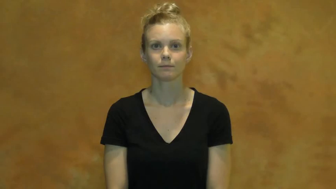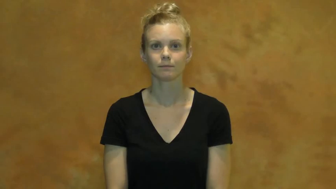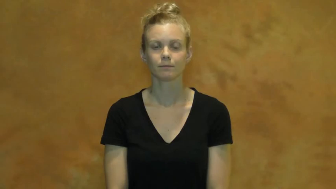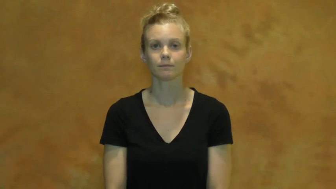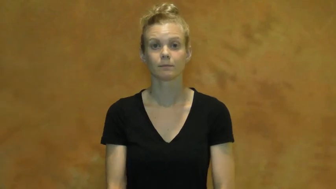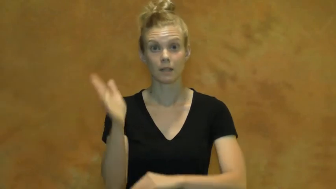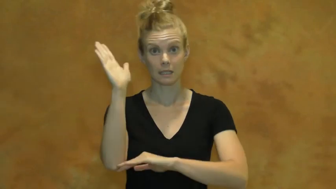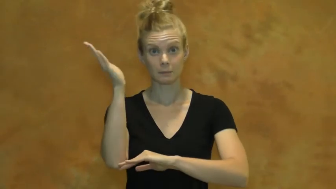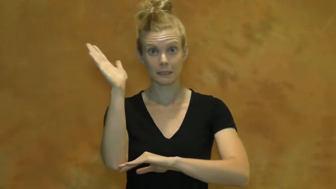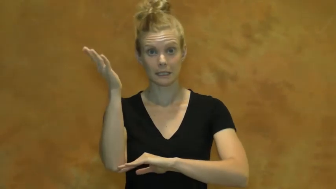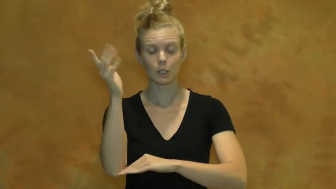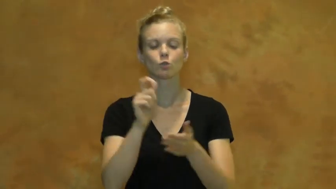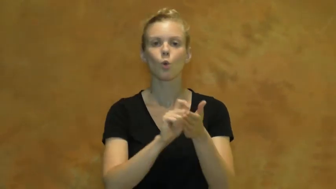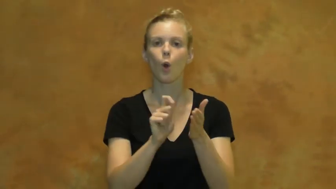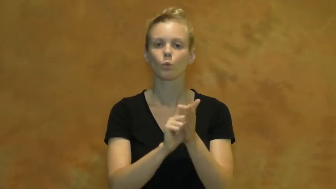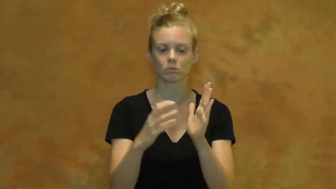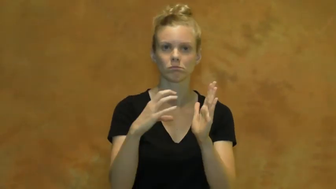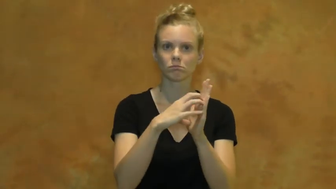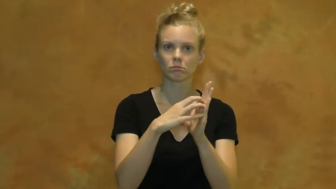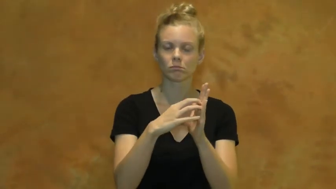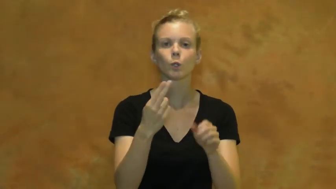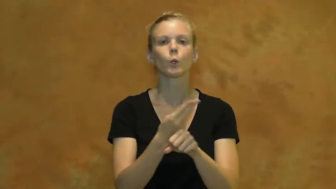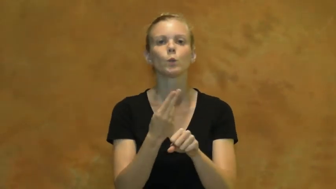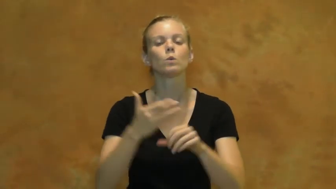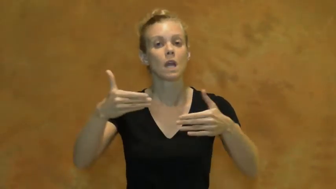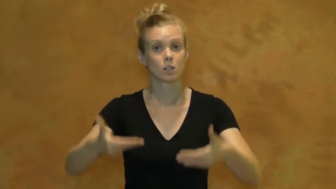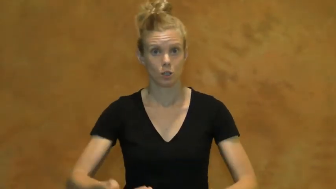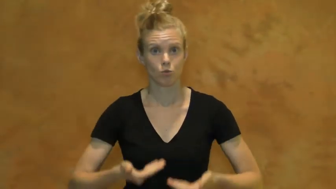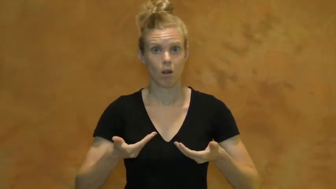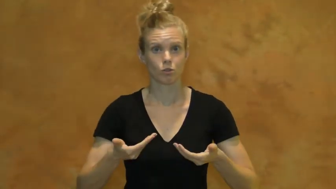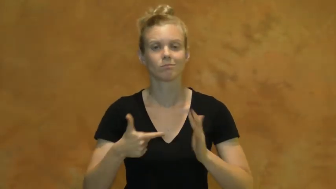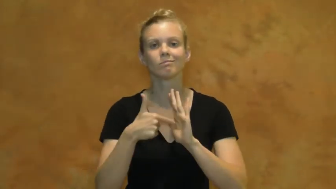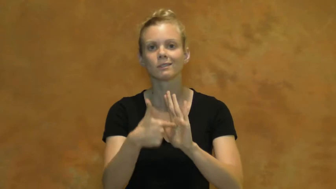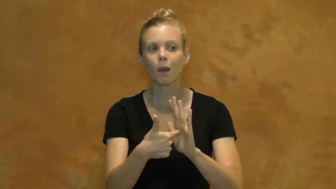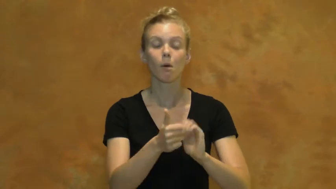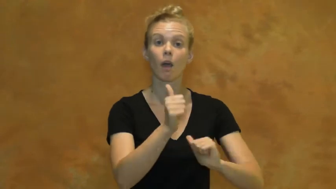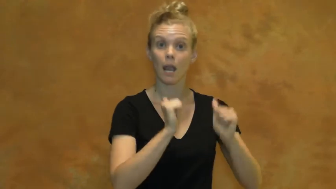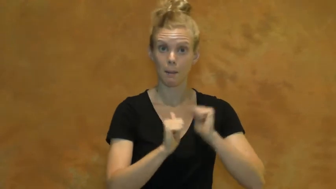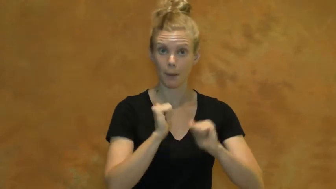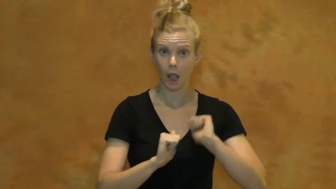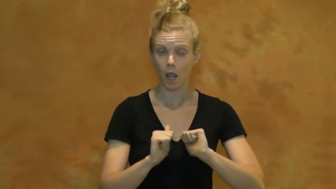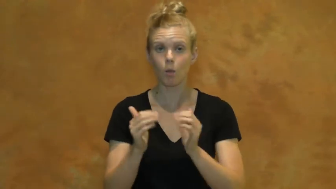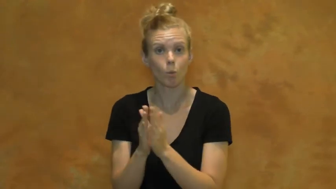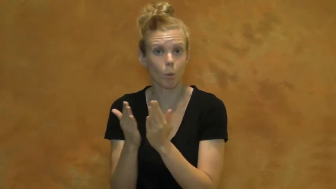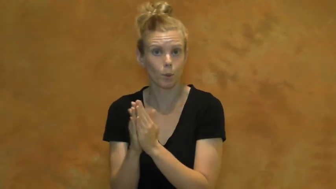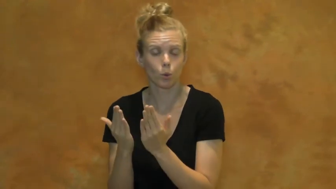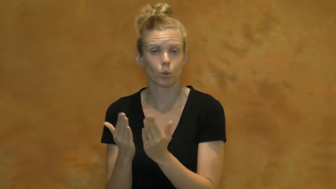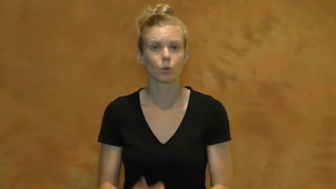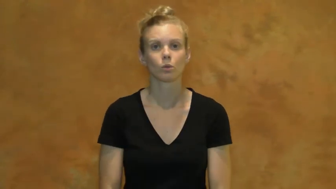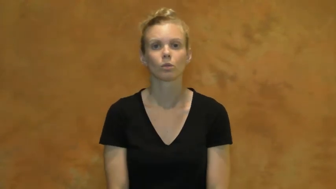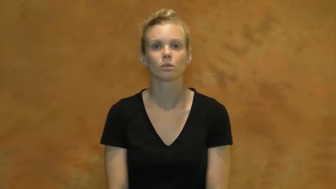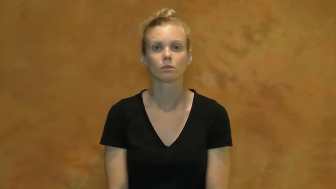prologue